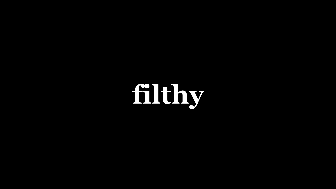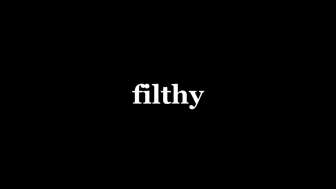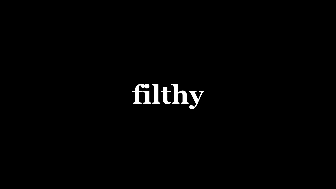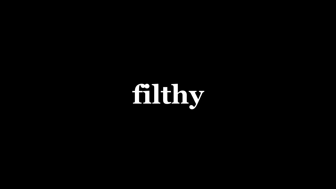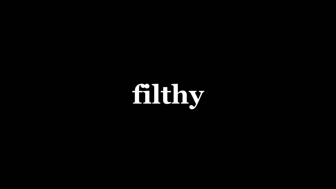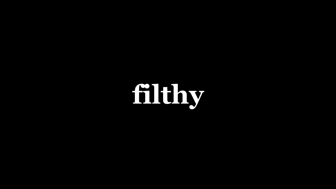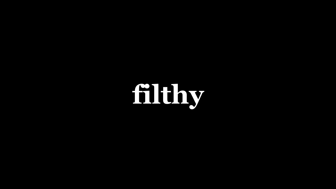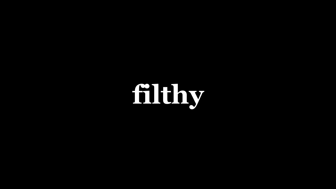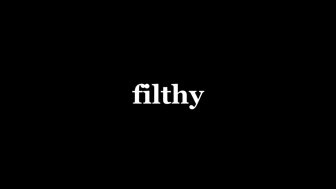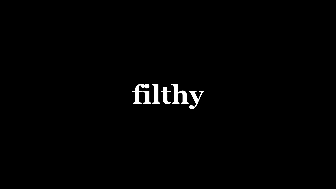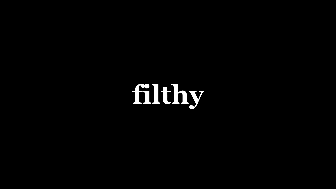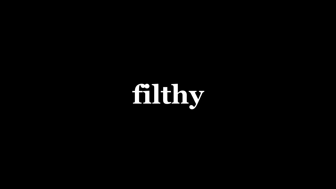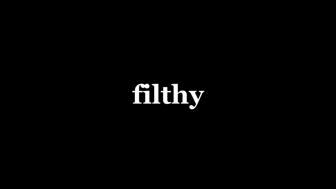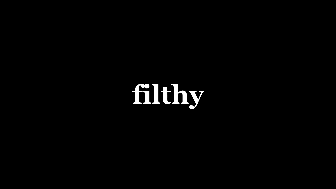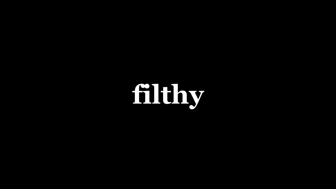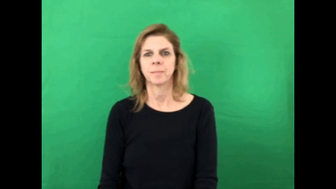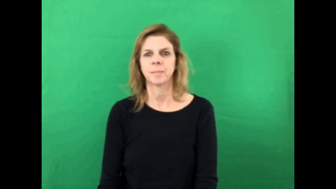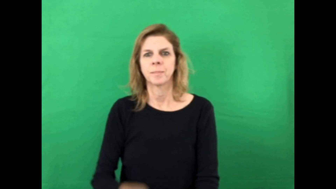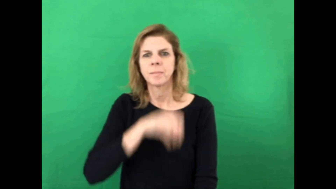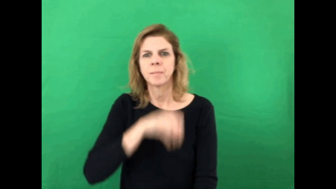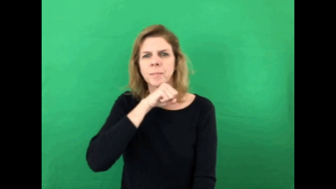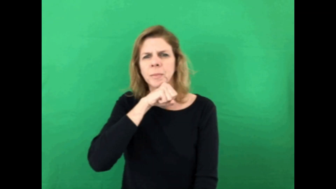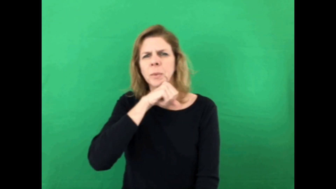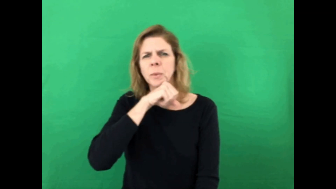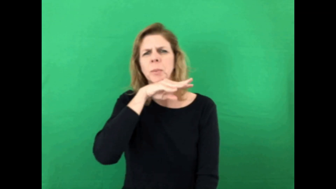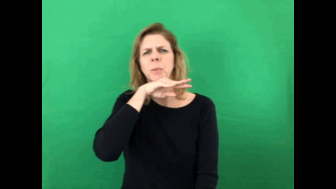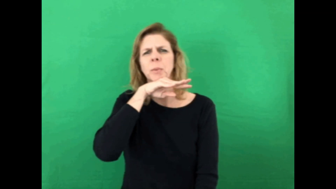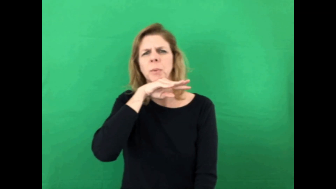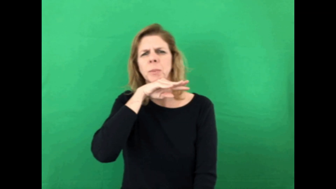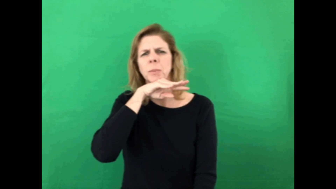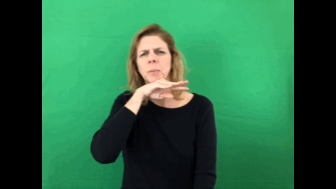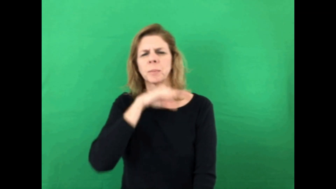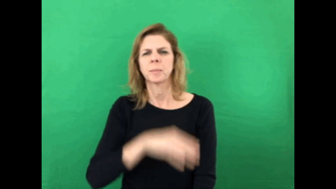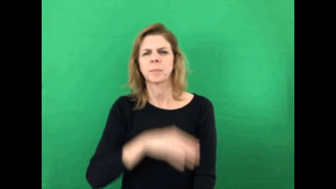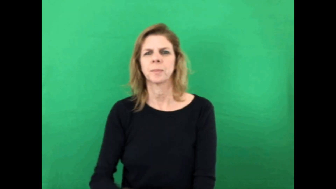Filthy